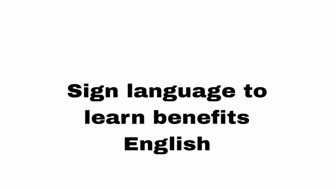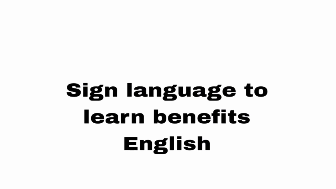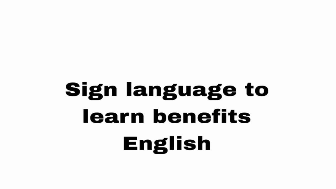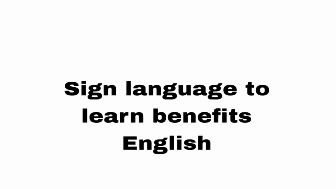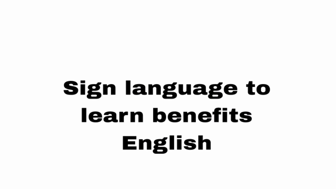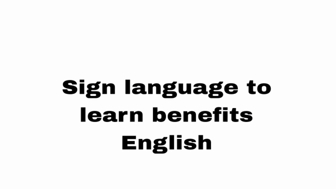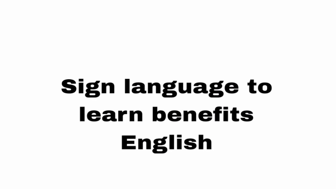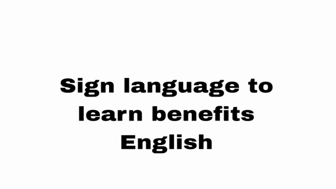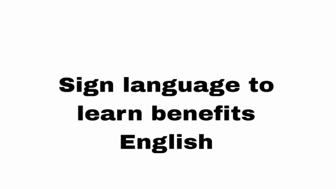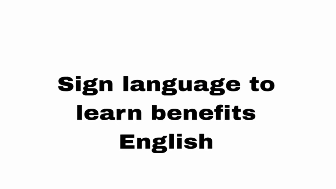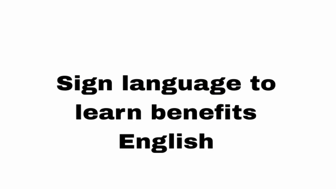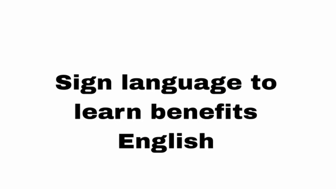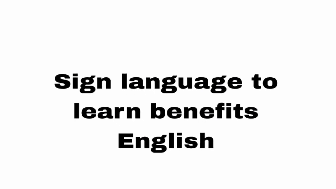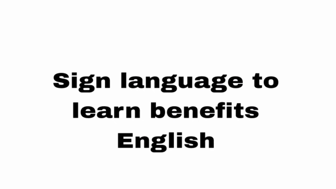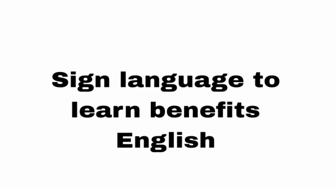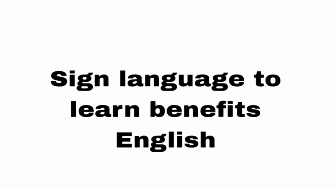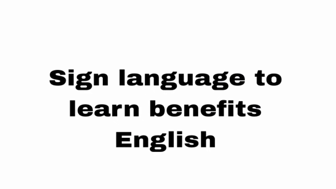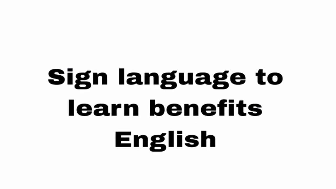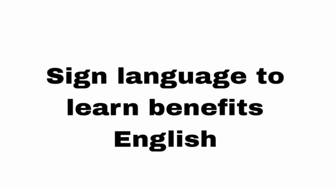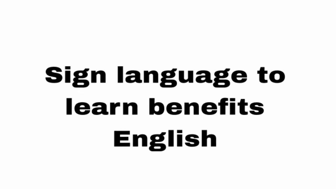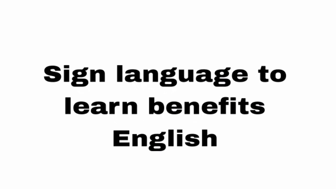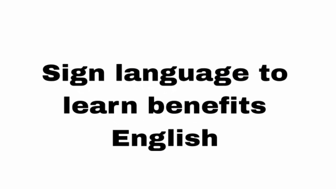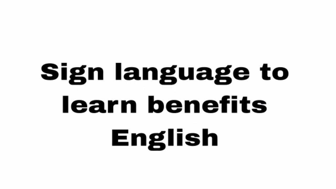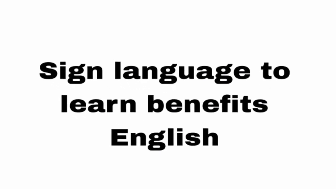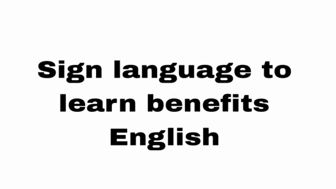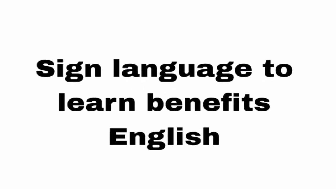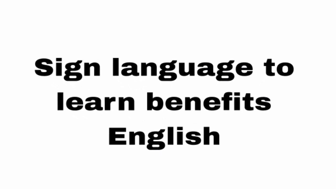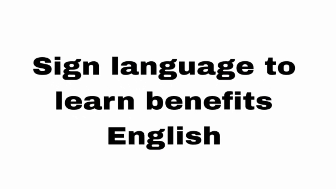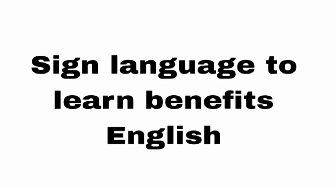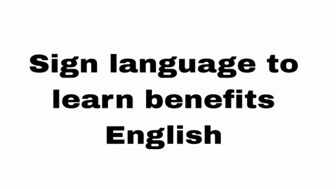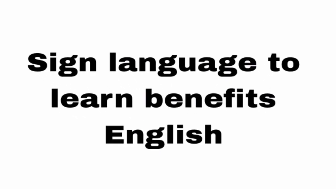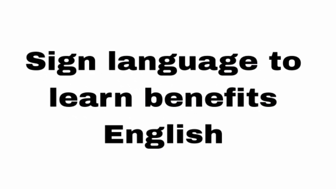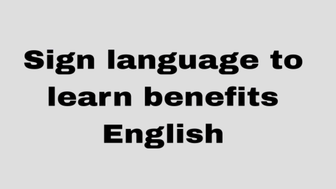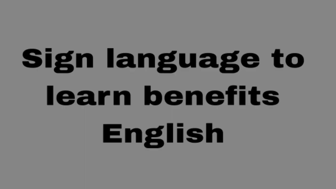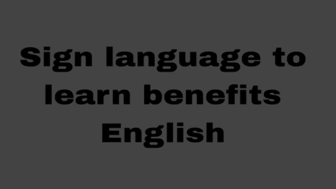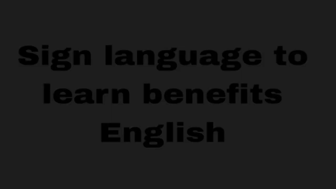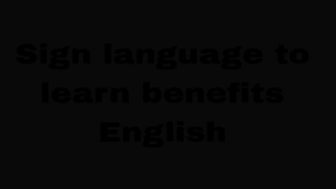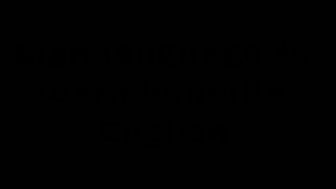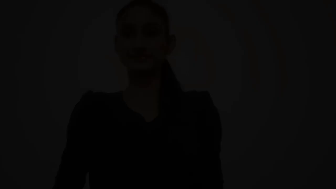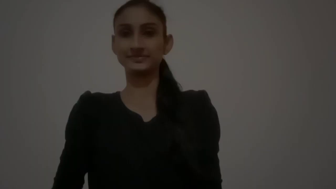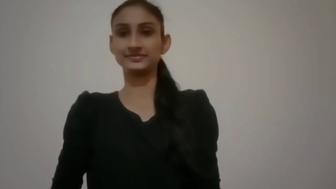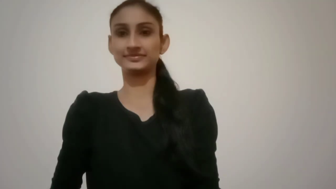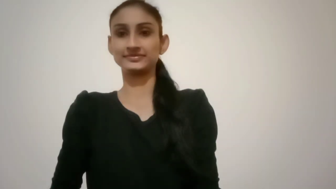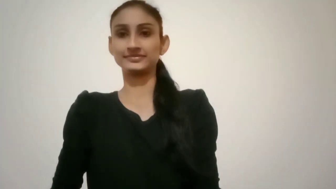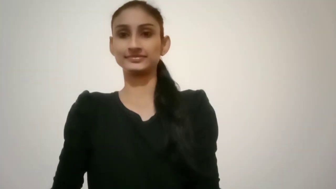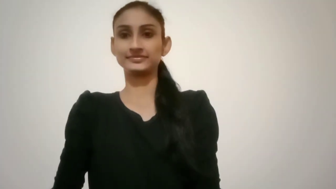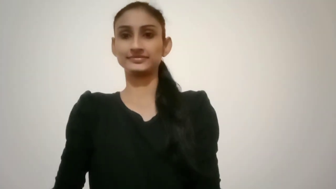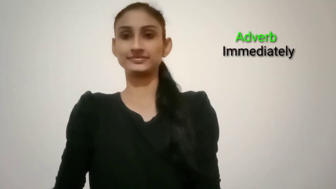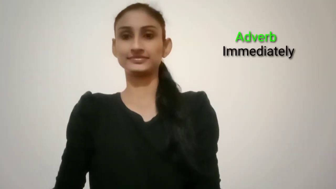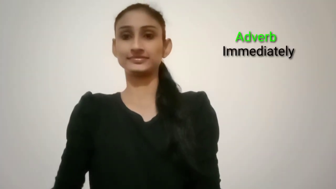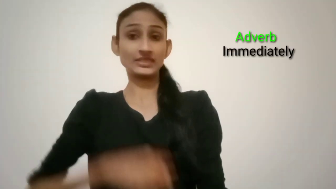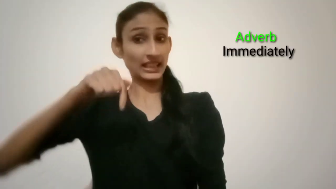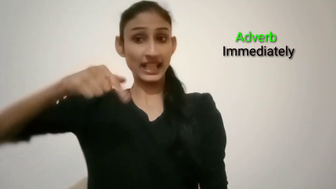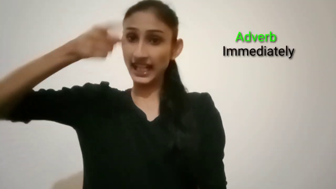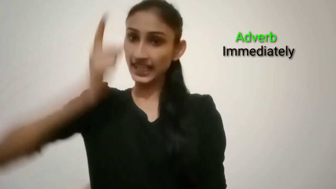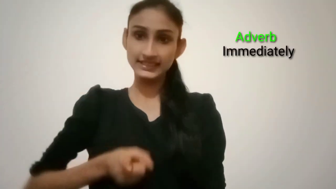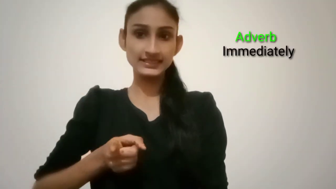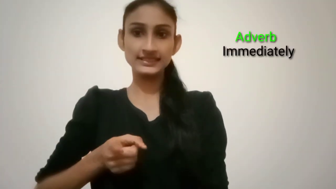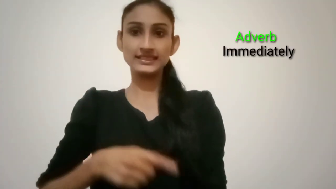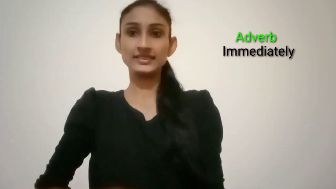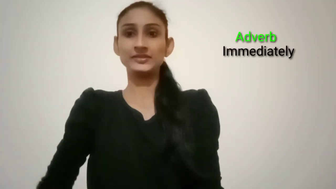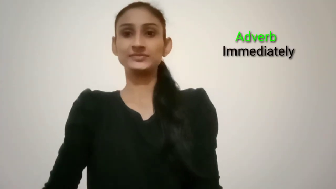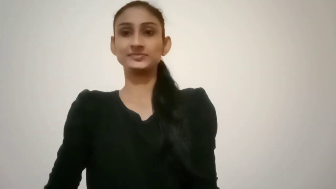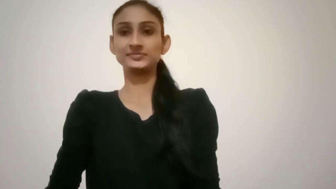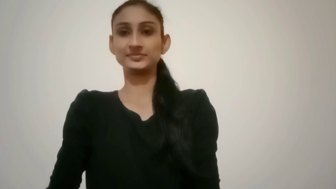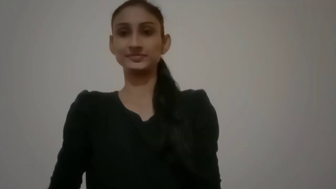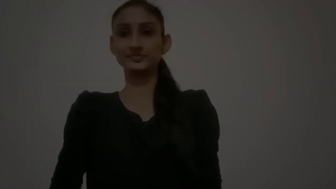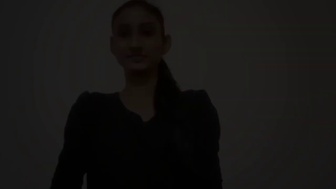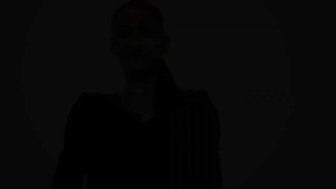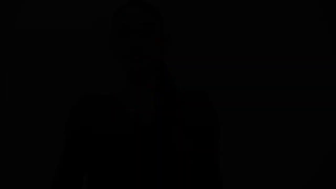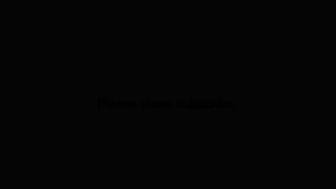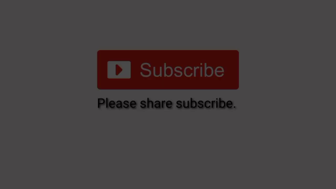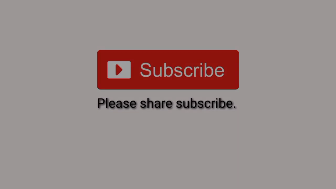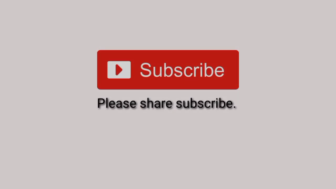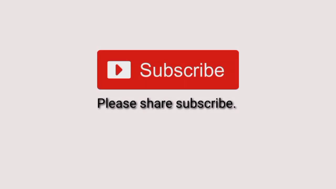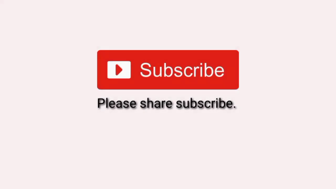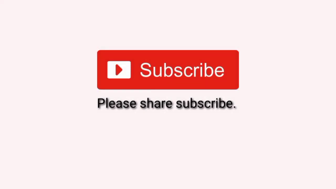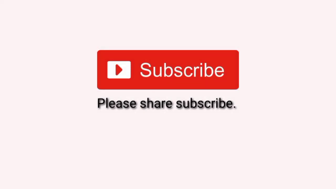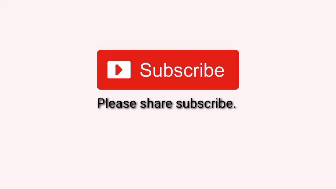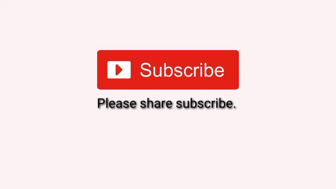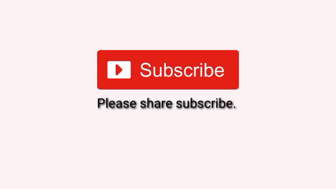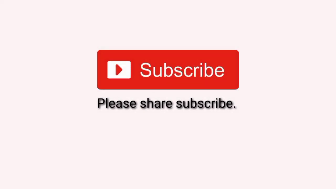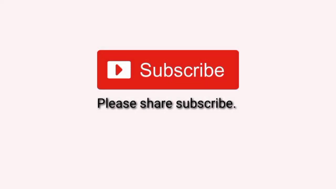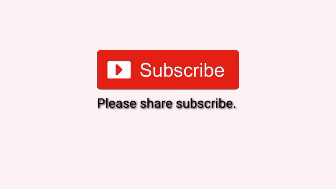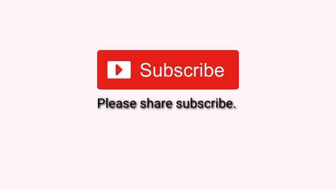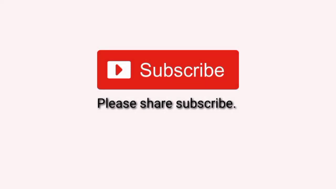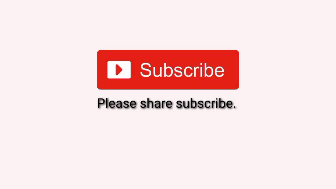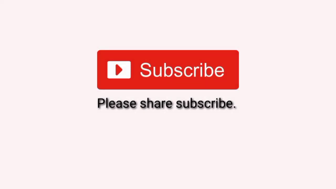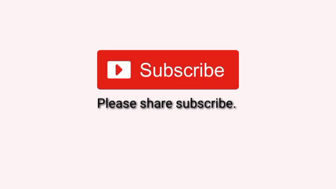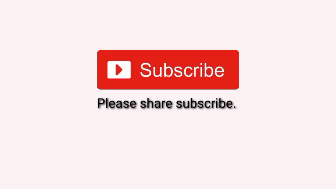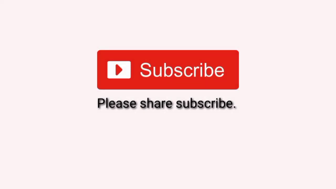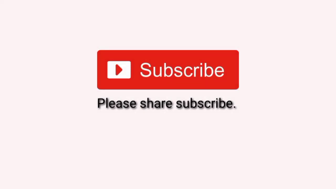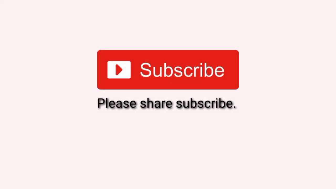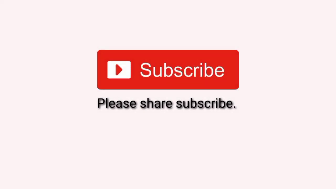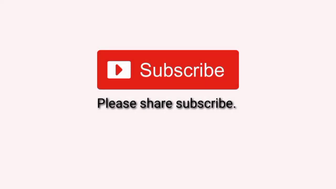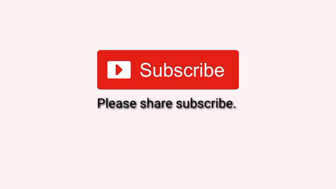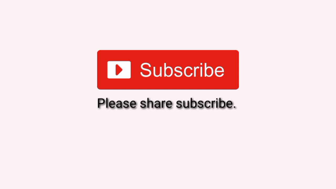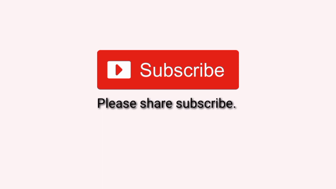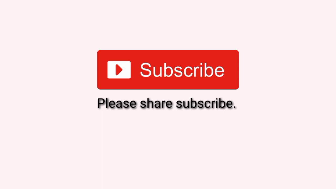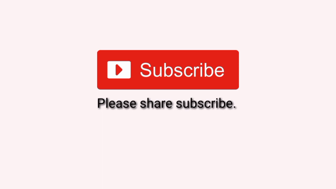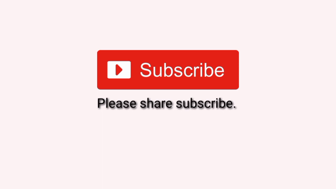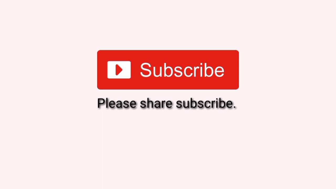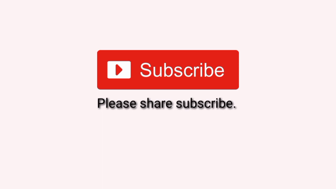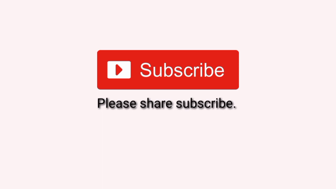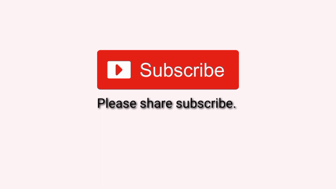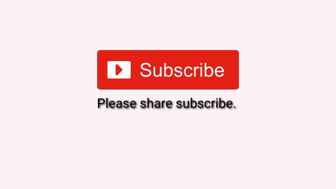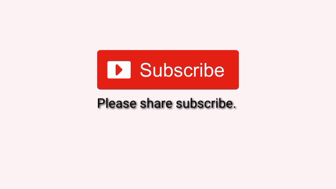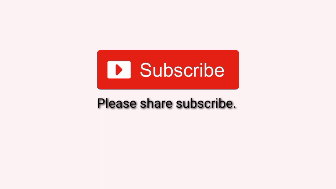Immediately